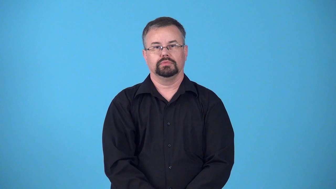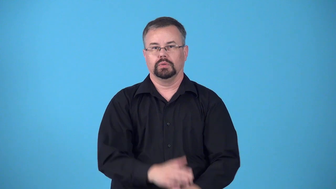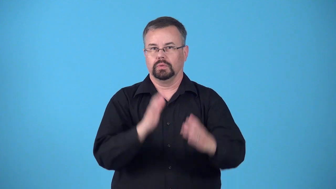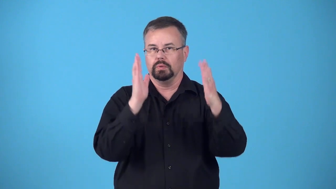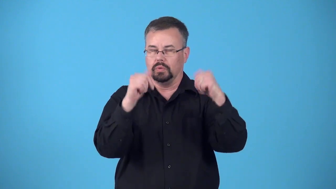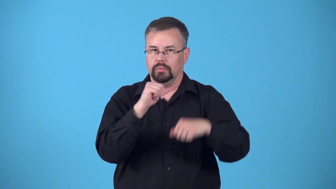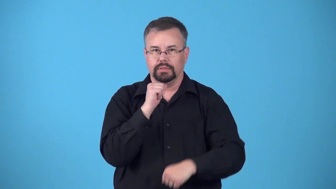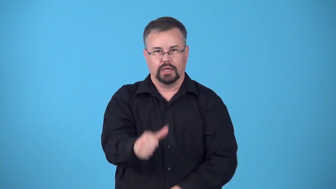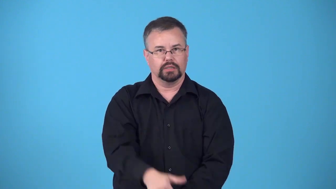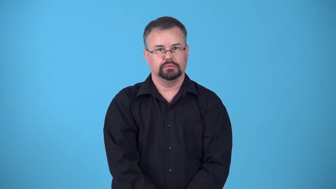perish the thought